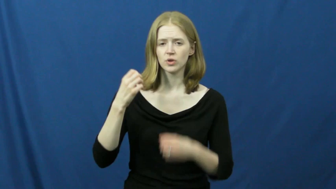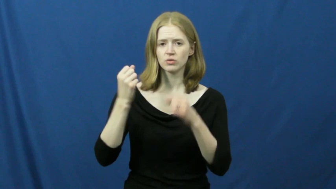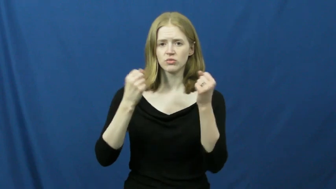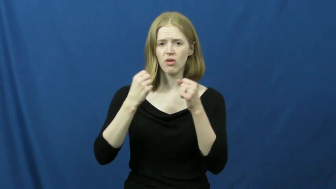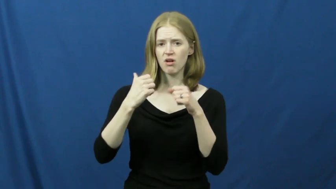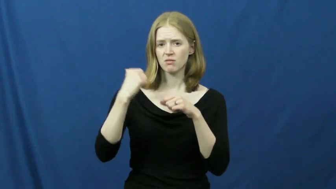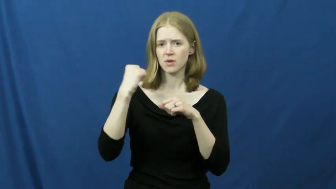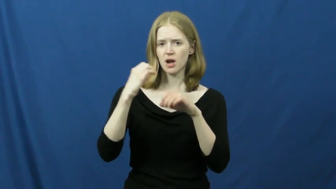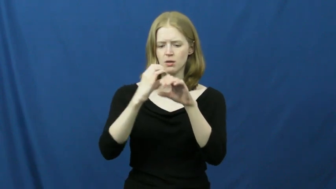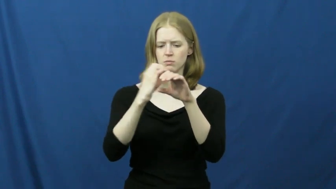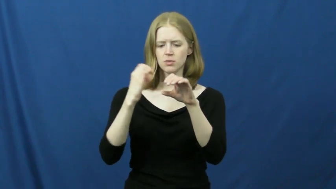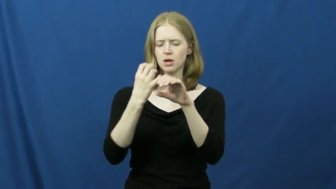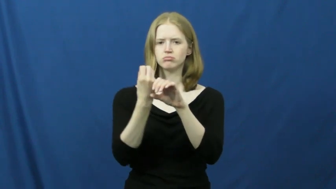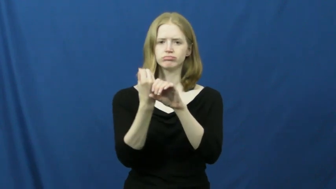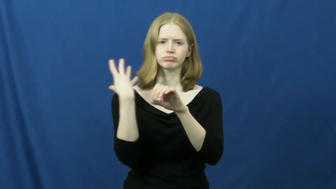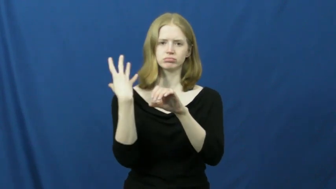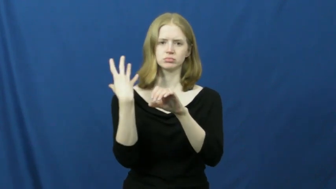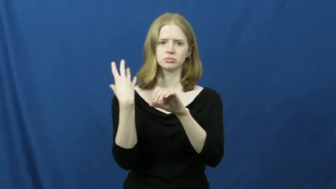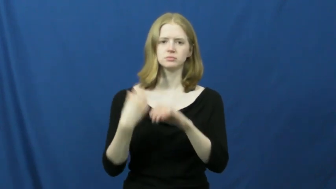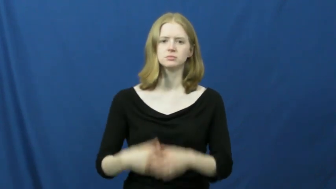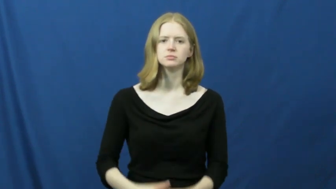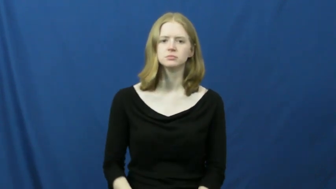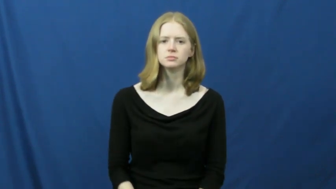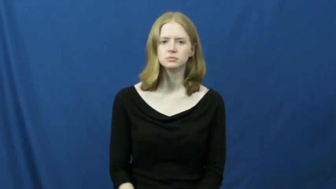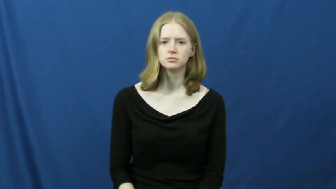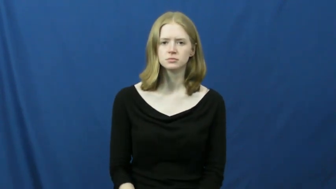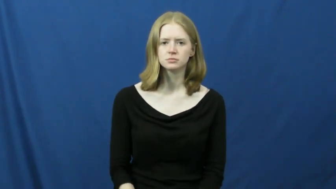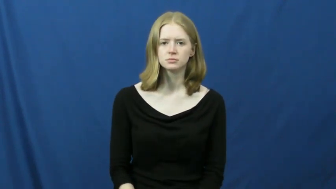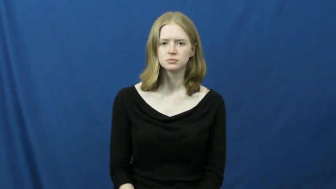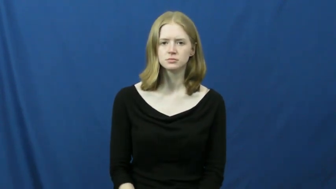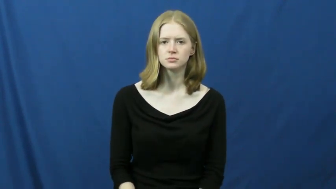muffler